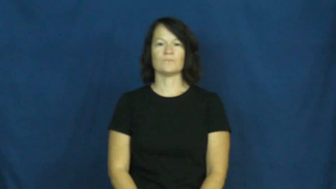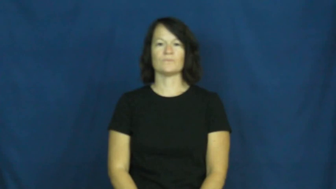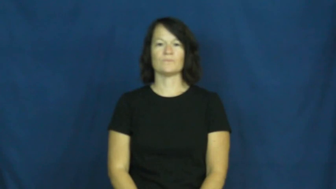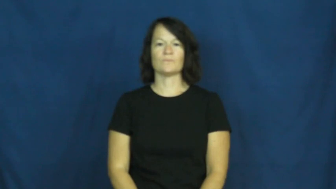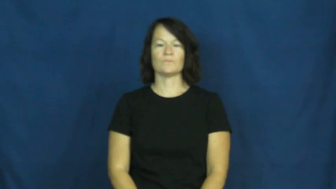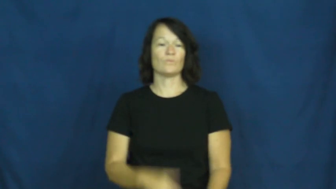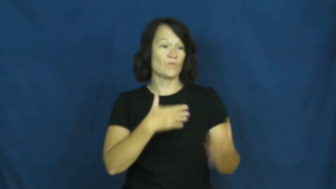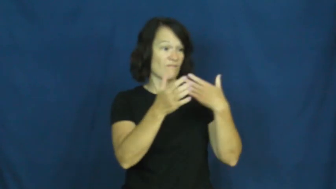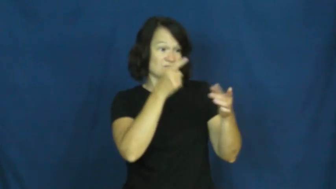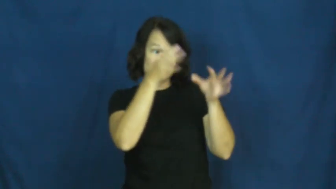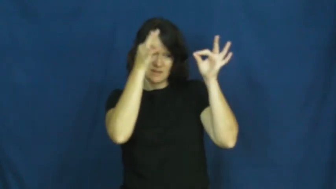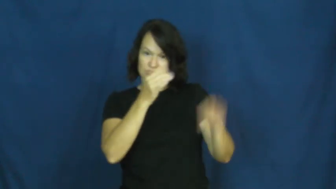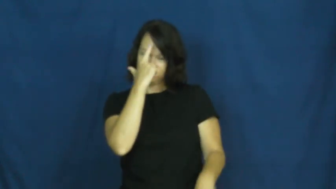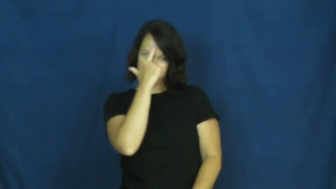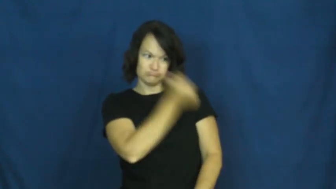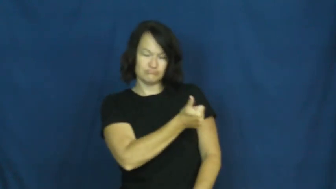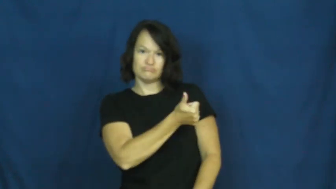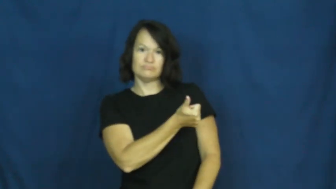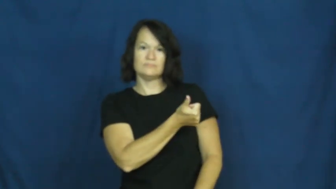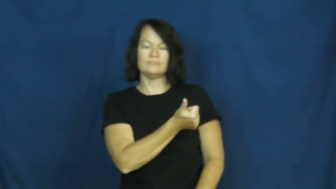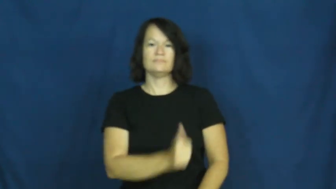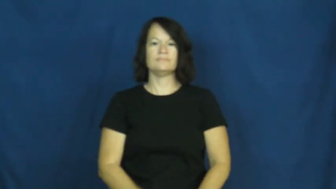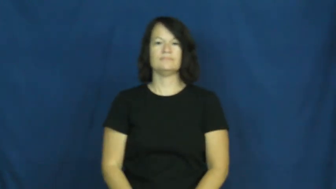ball is in your court